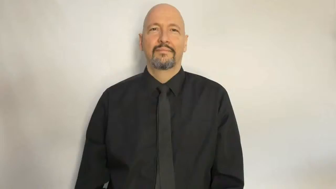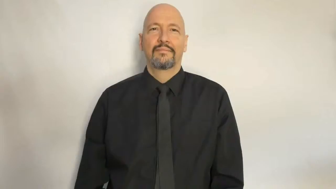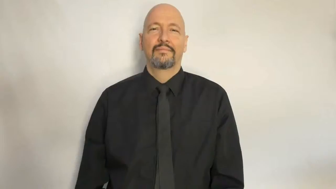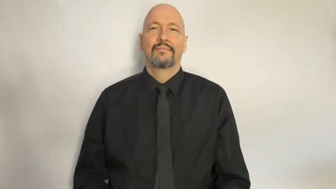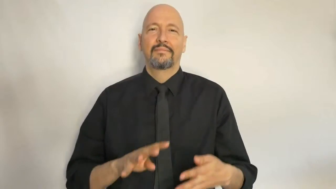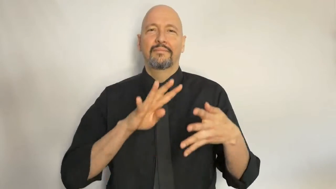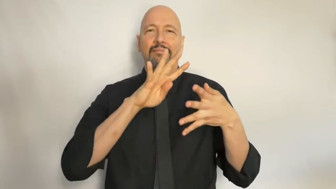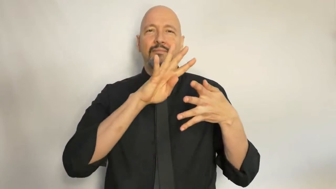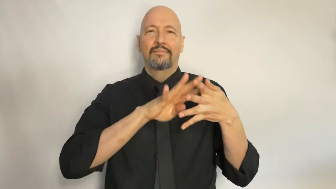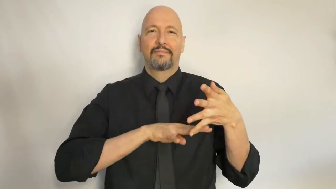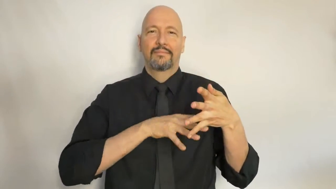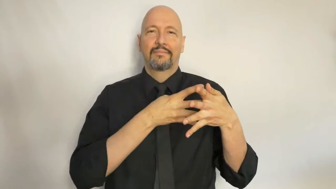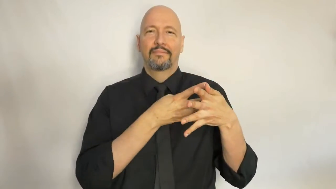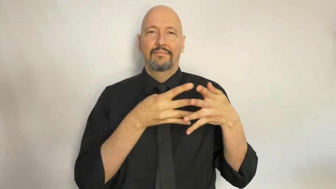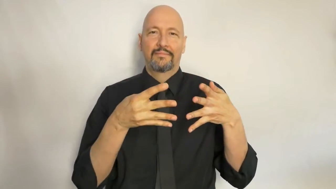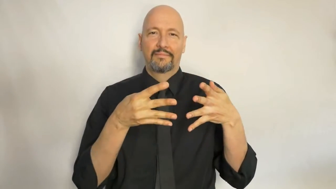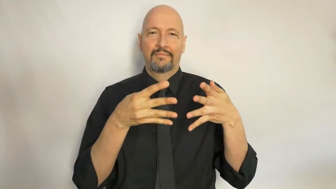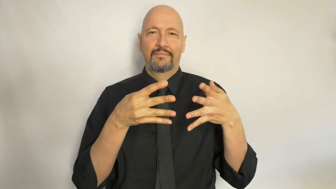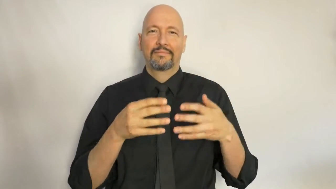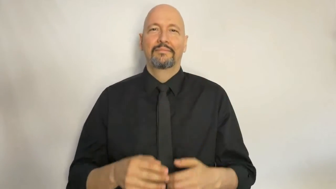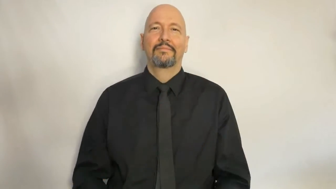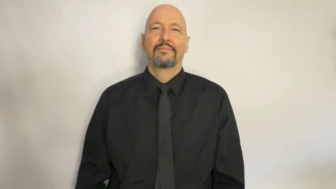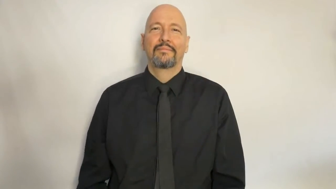schedule